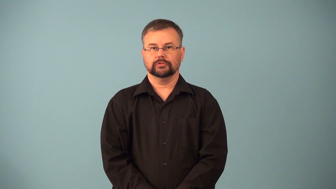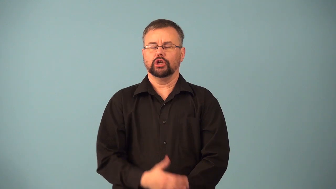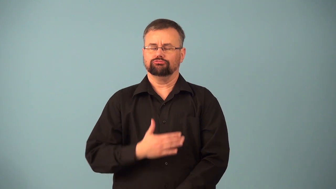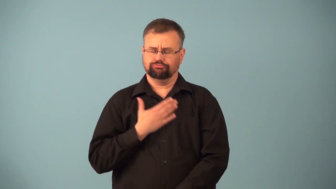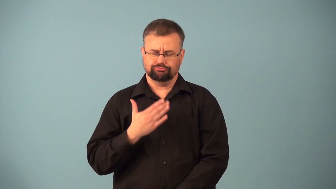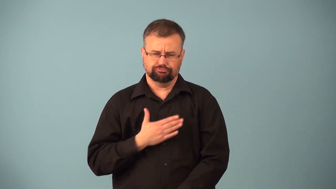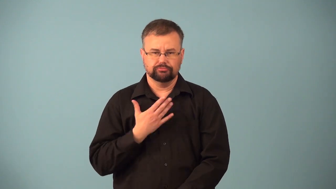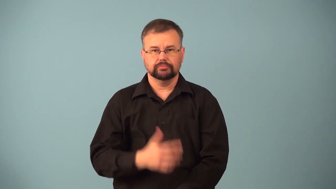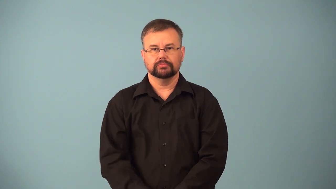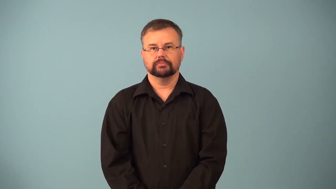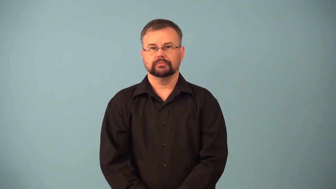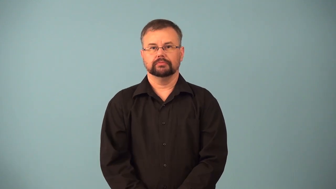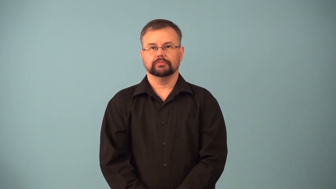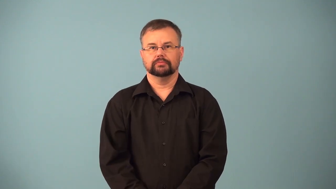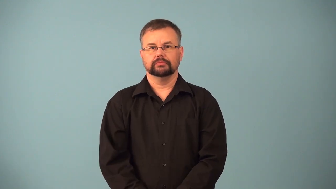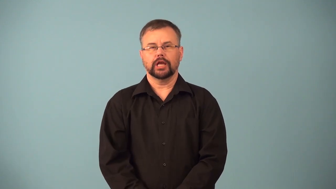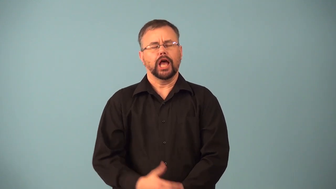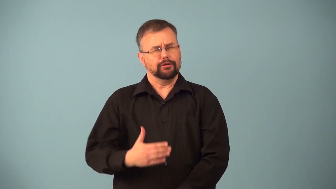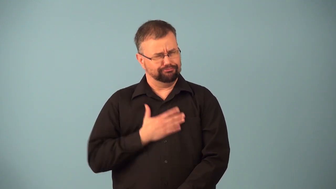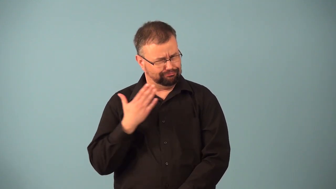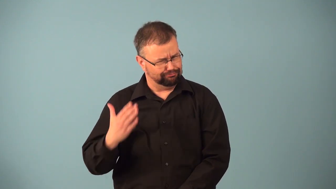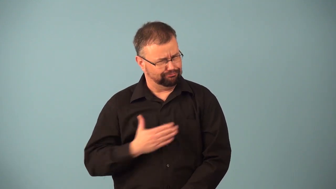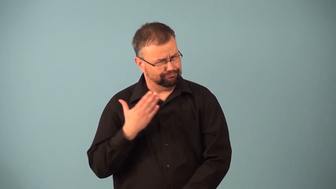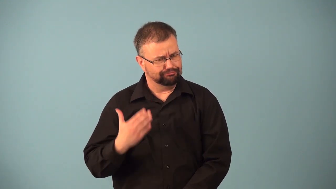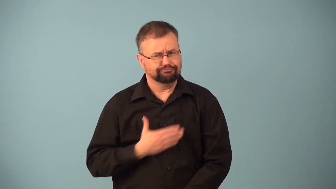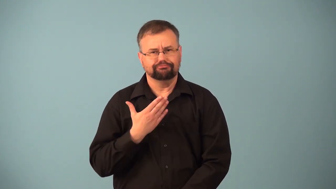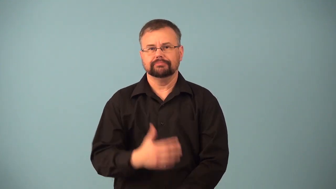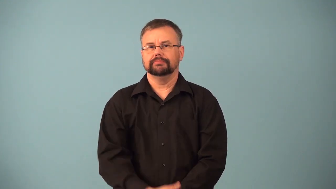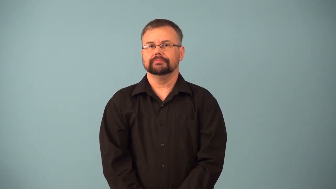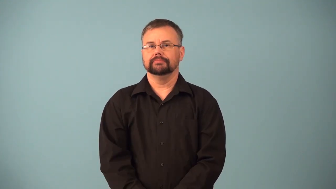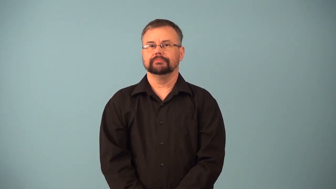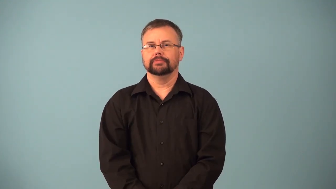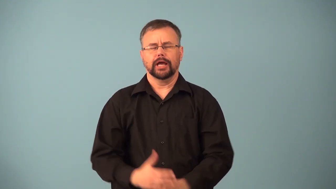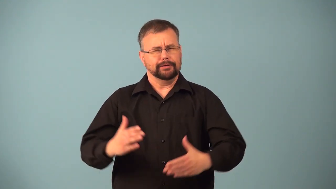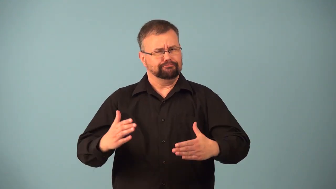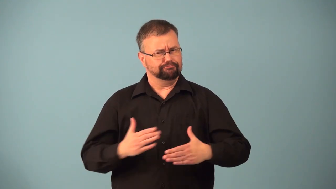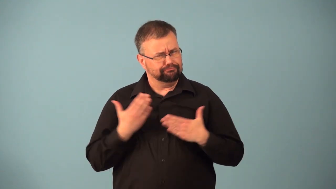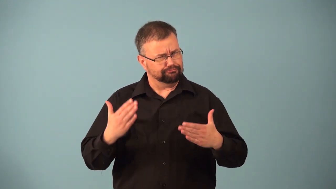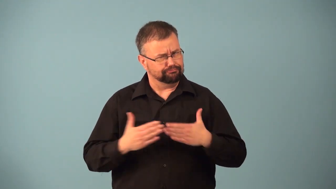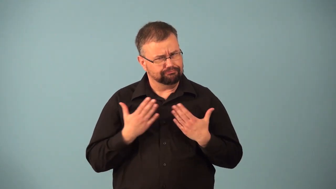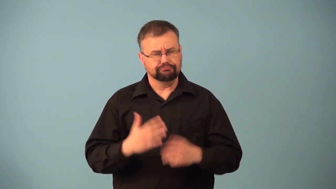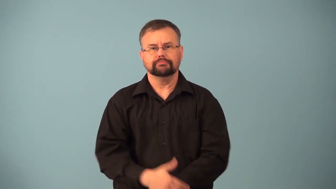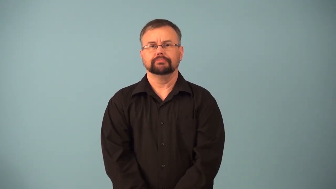happy,happier,happiest,glad,gladder,gladdest